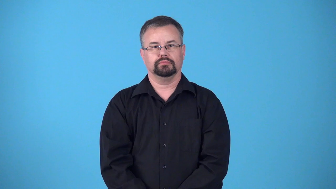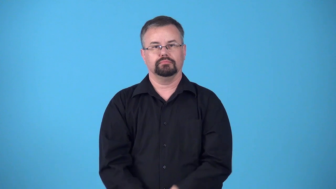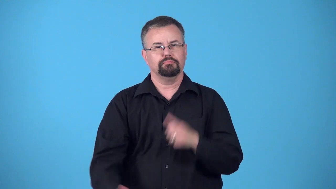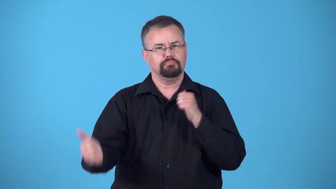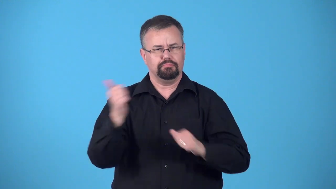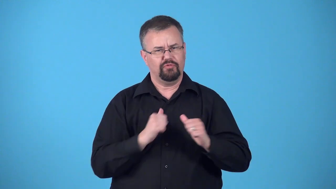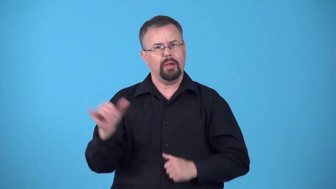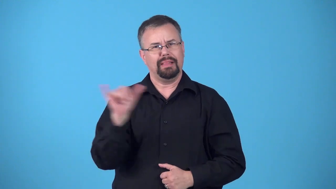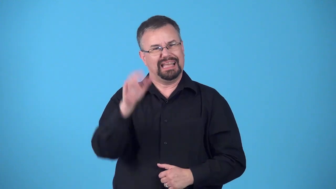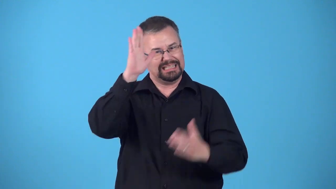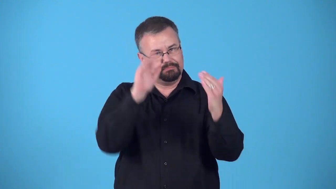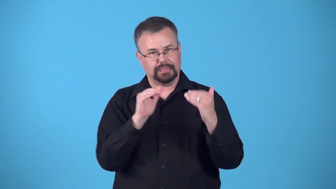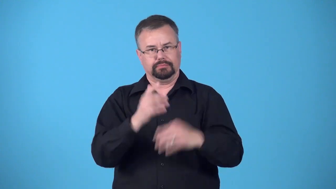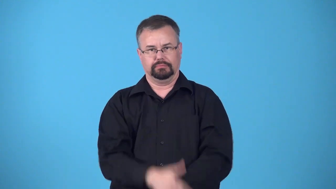meeting expectations